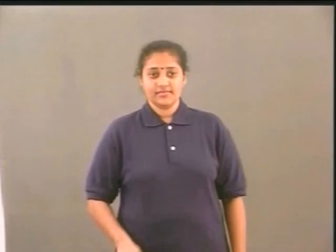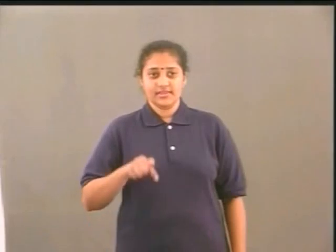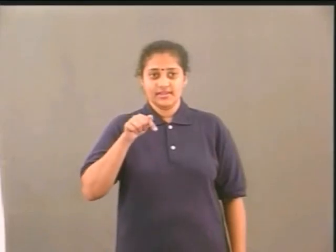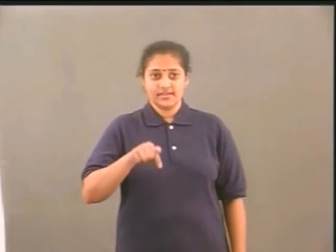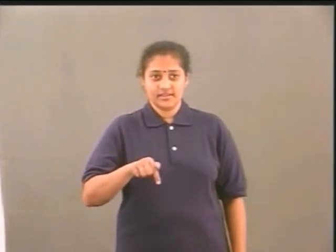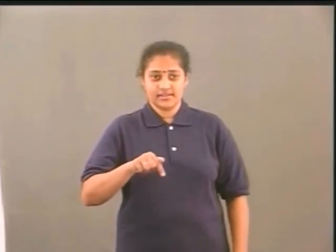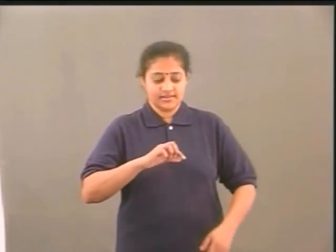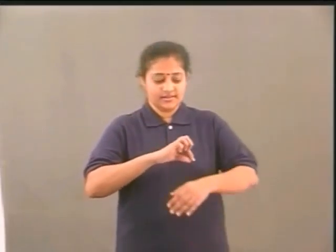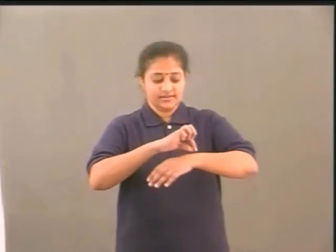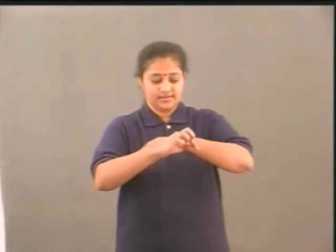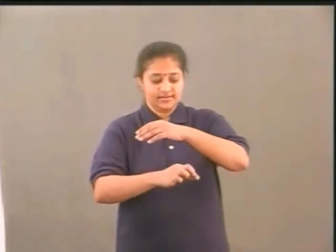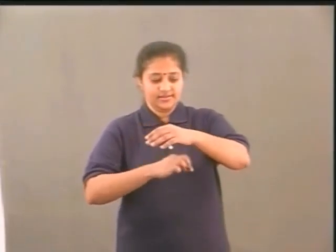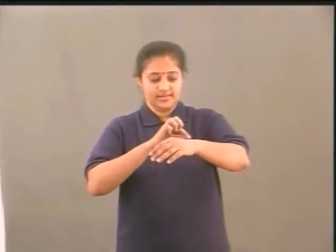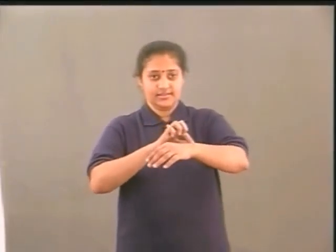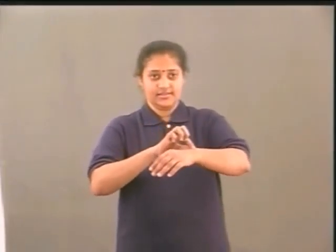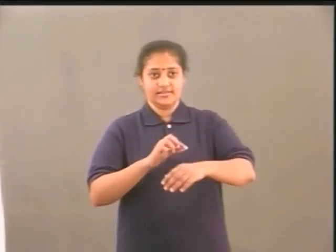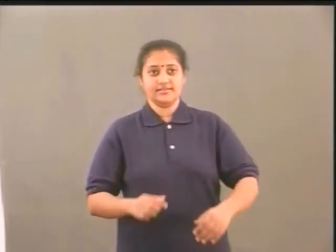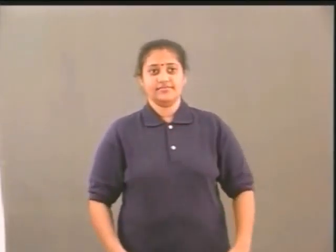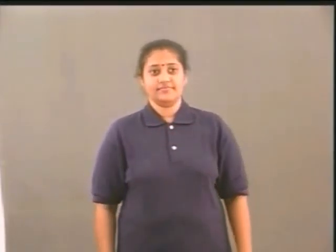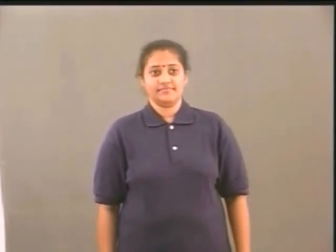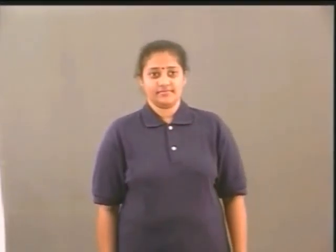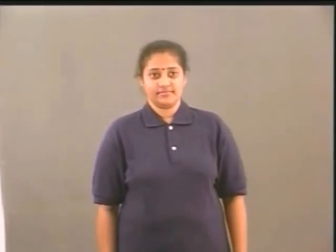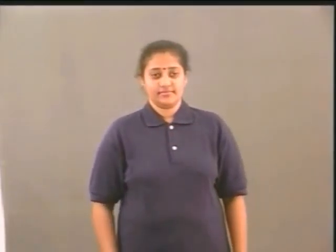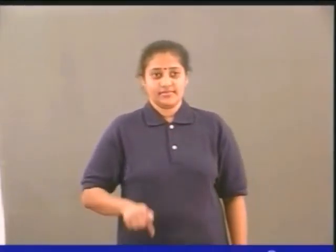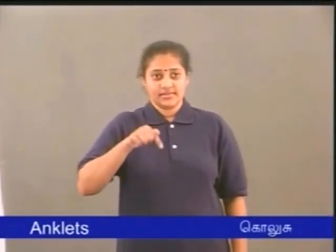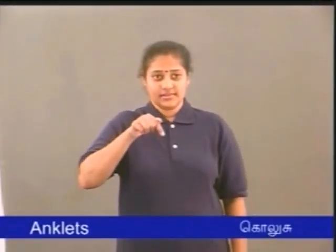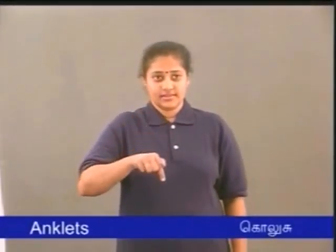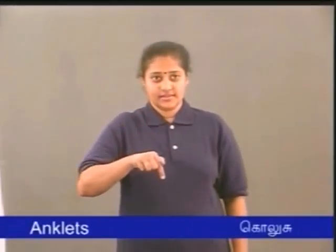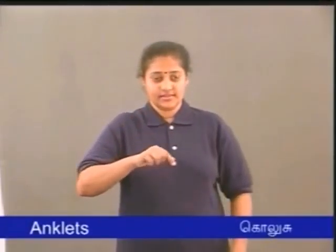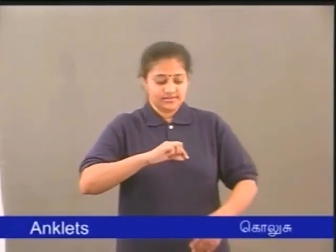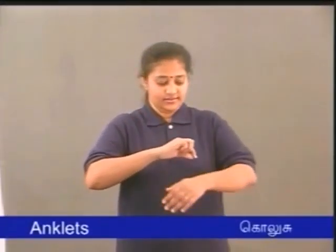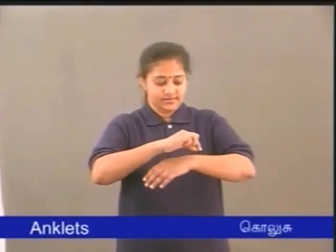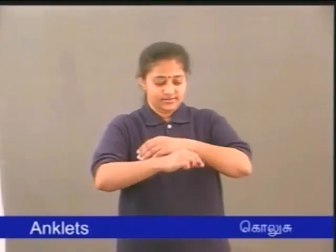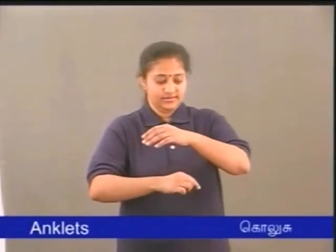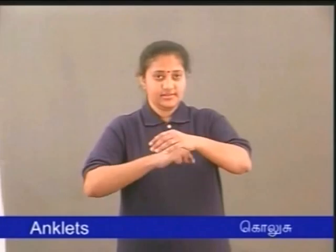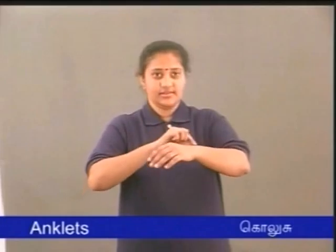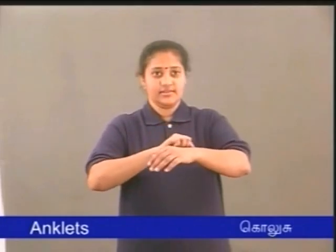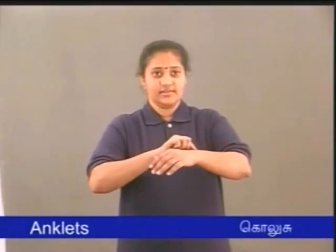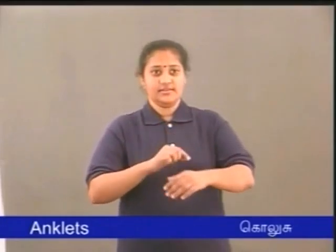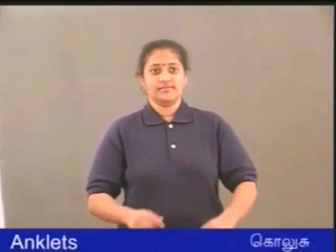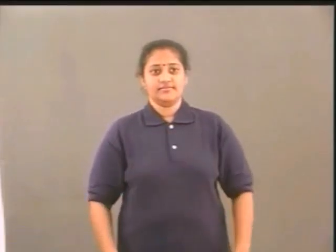anklets